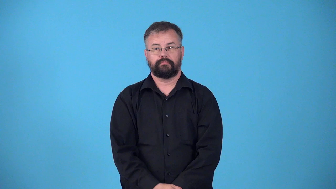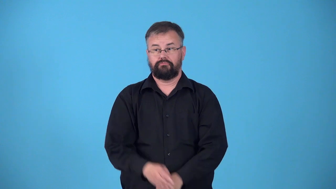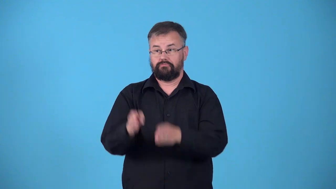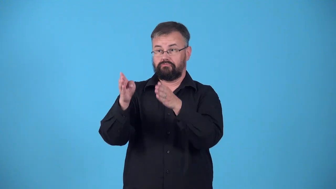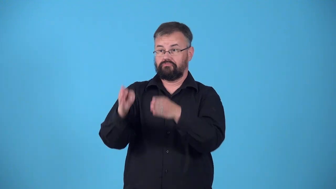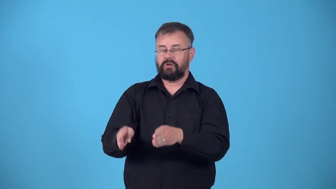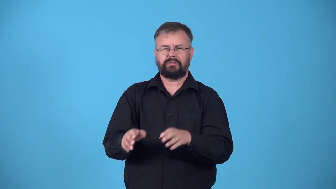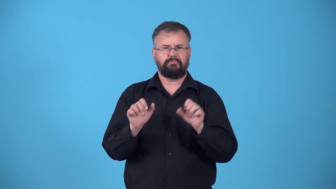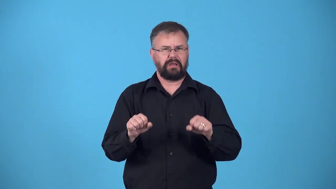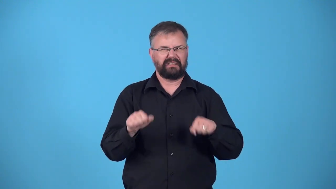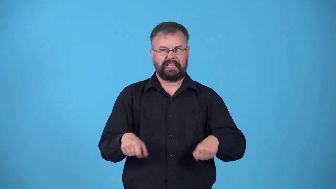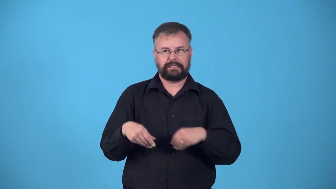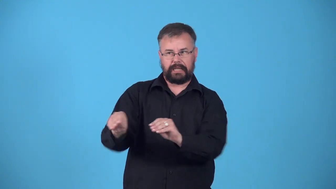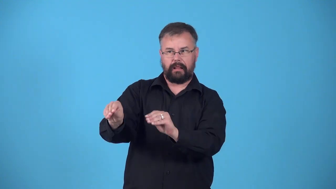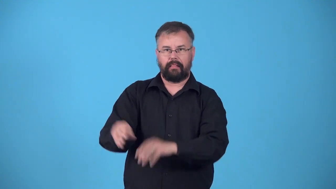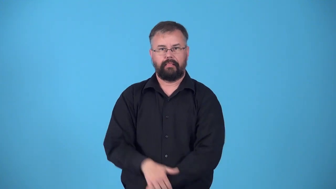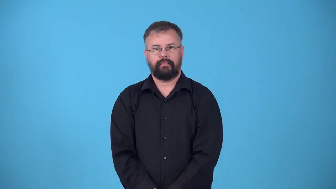prospect